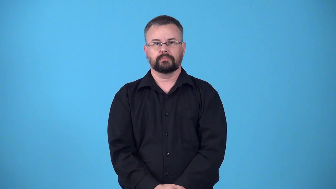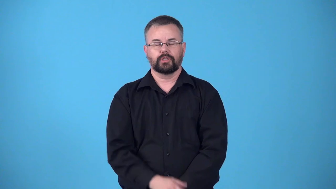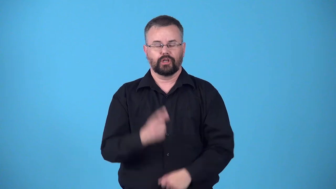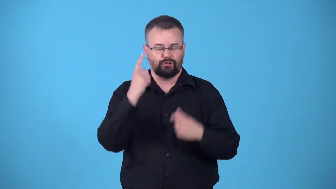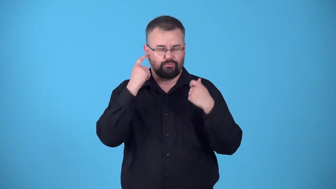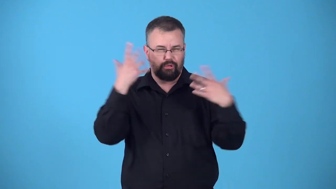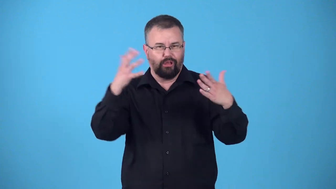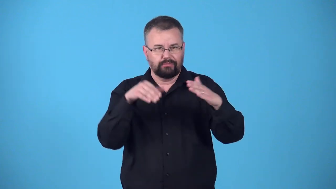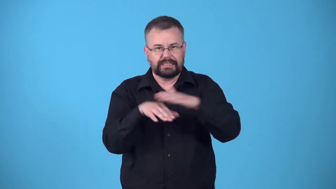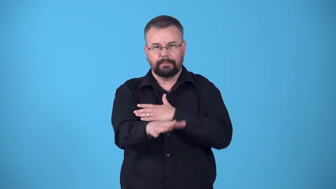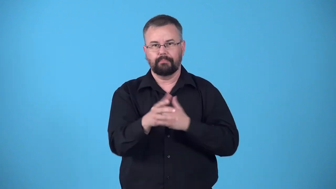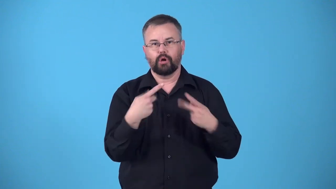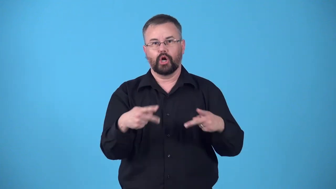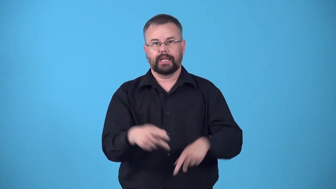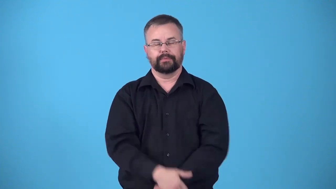crash a party